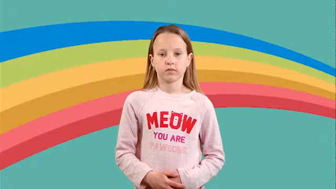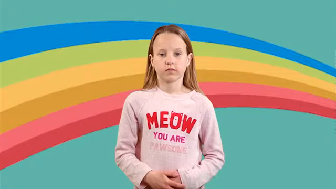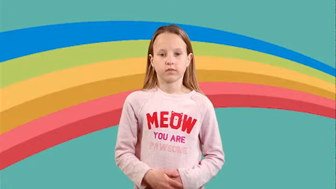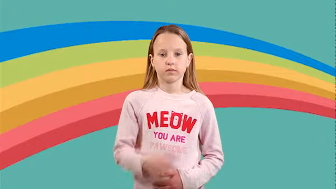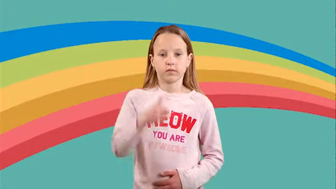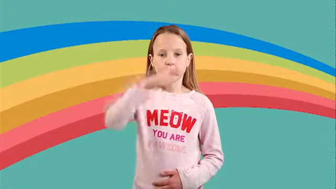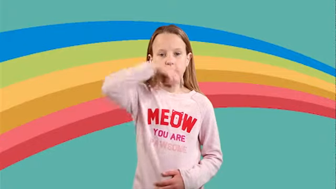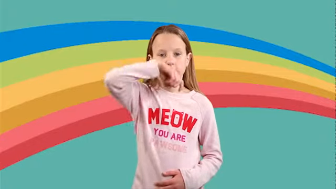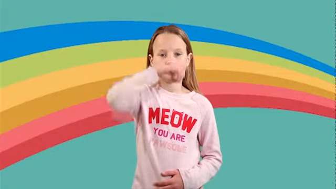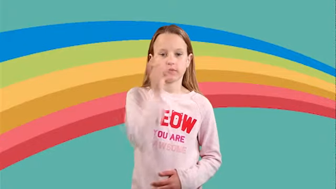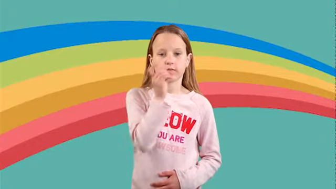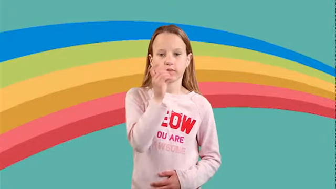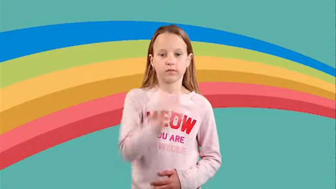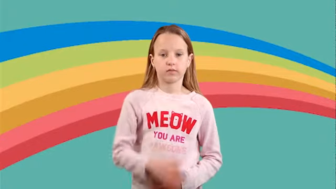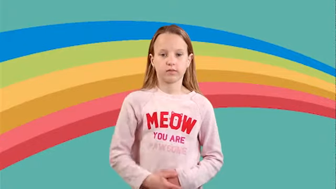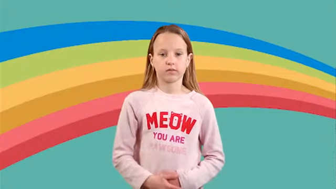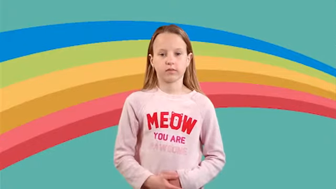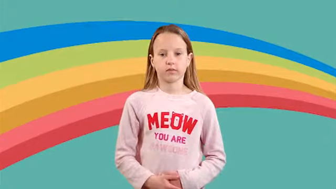Dry